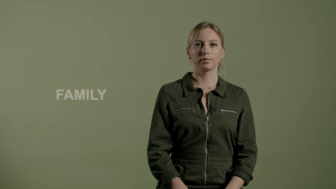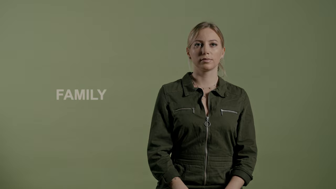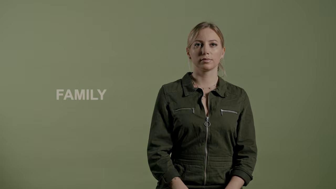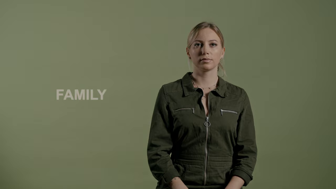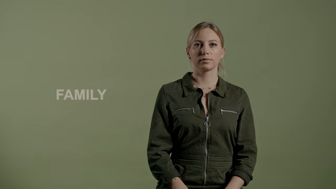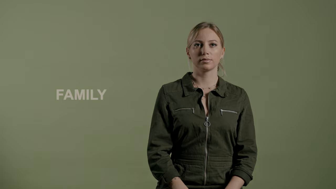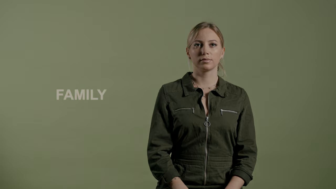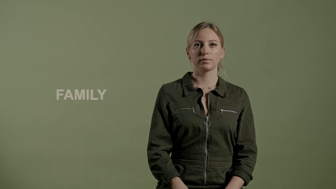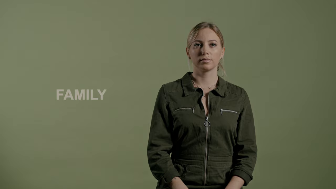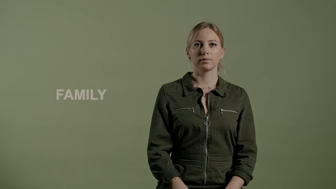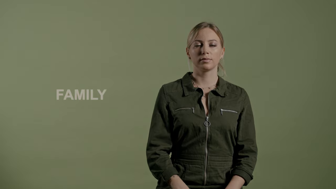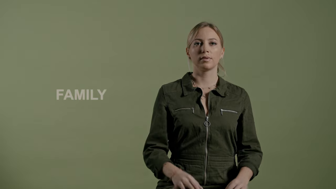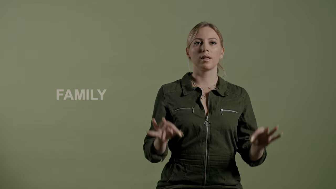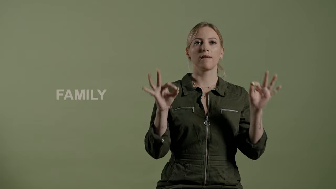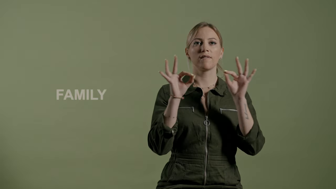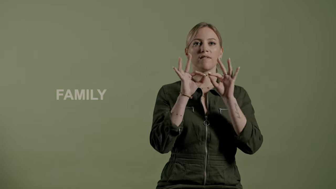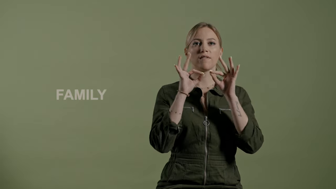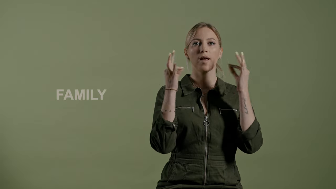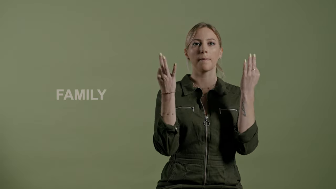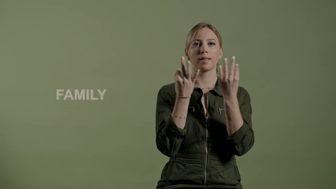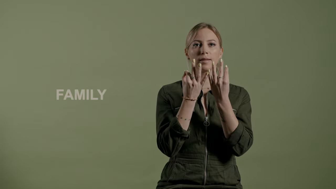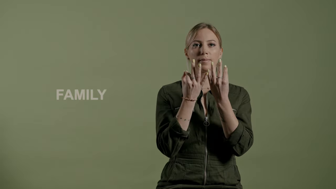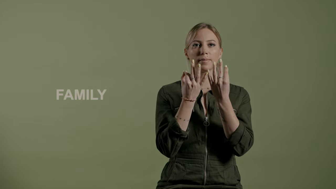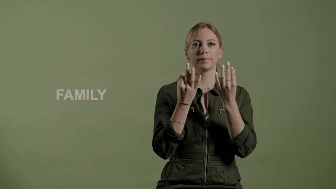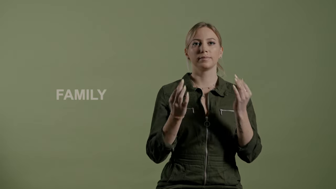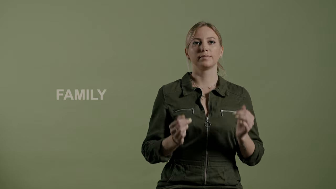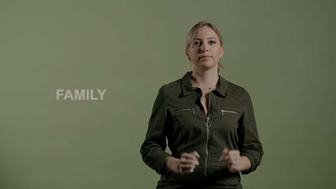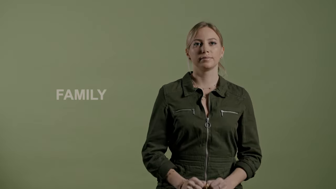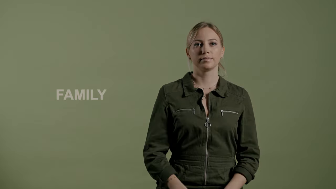Family